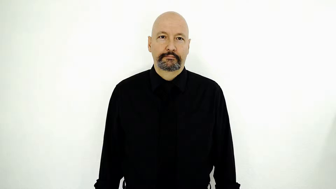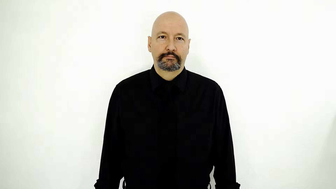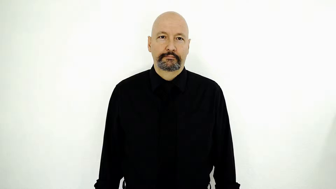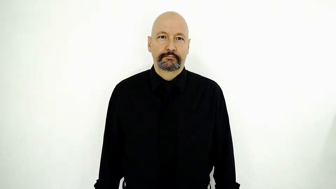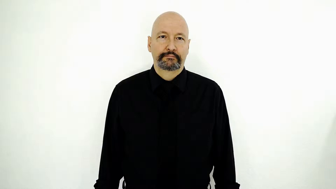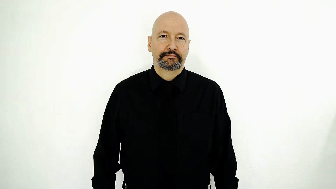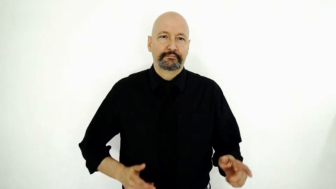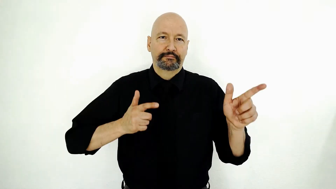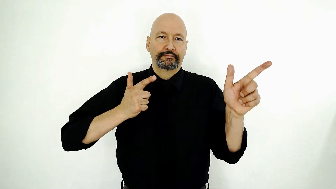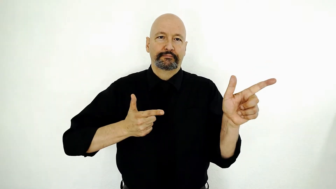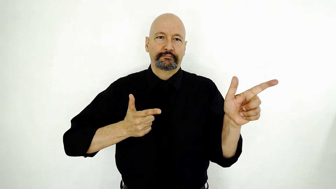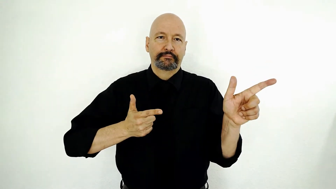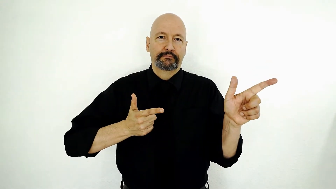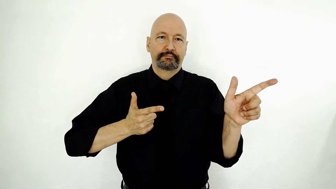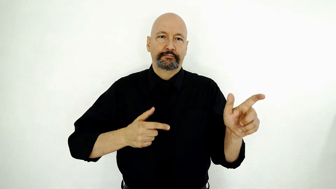RIFLE-[version]